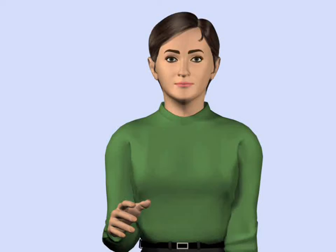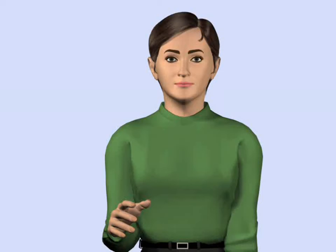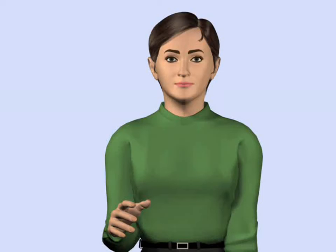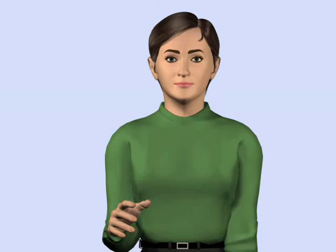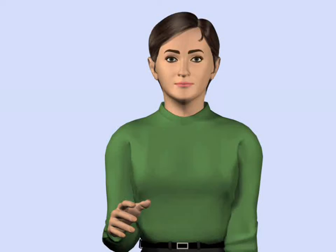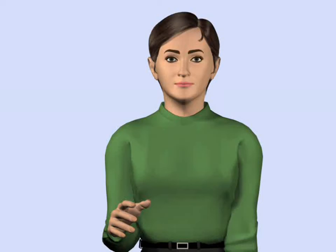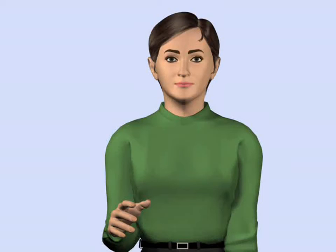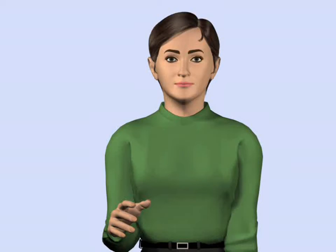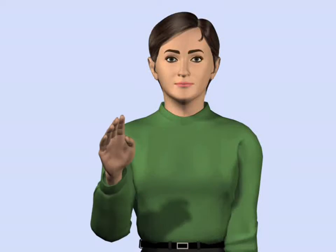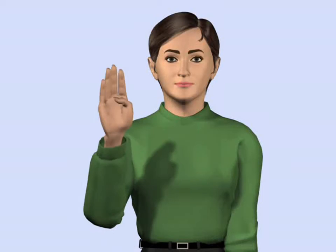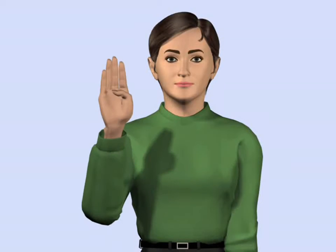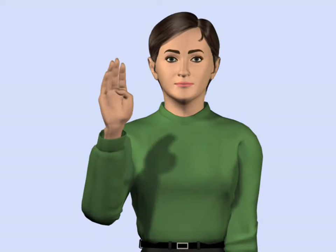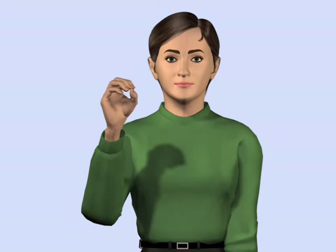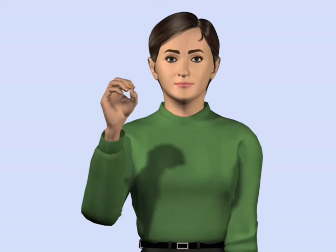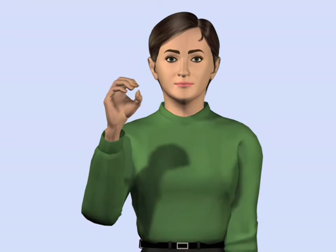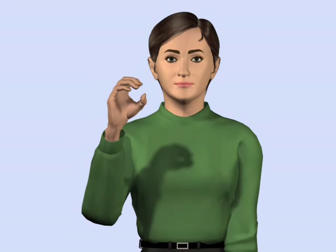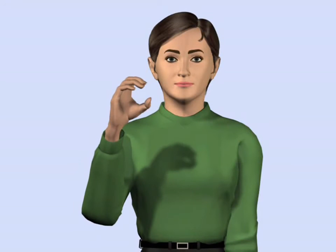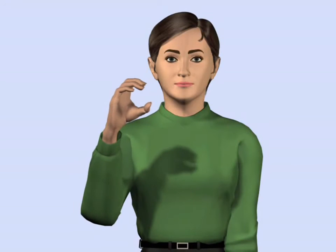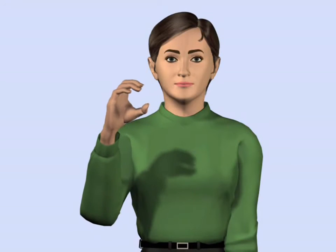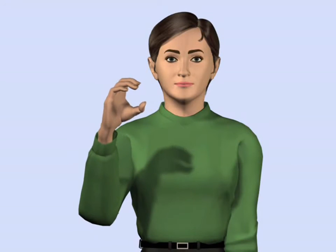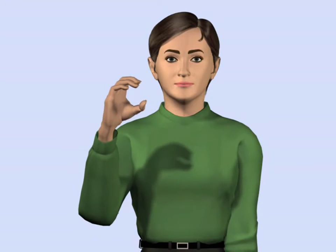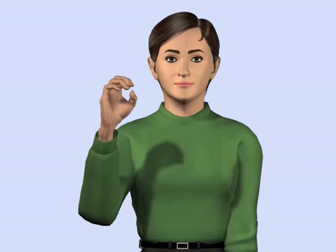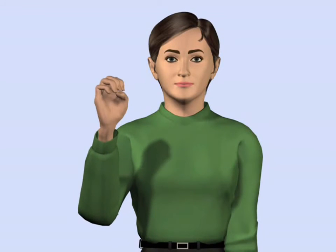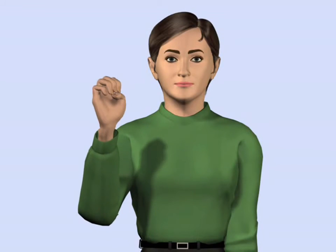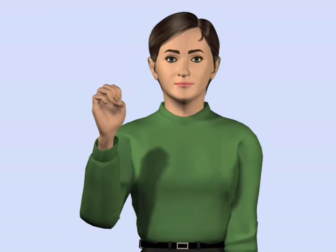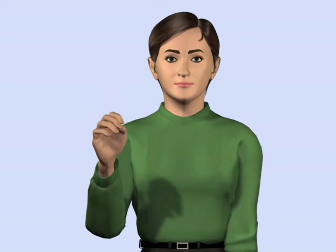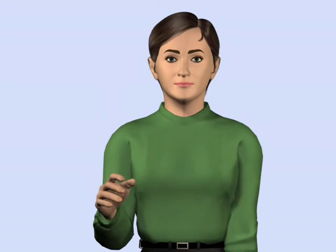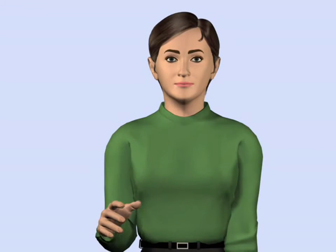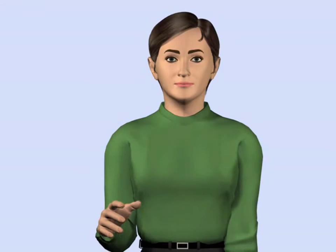bocce